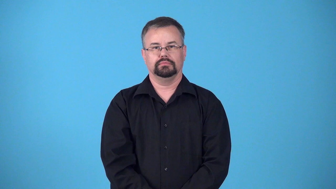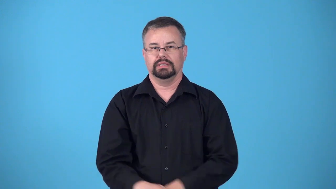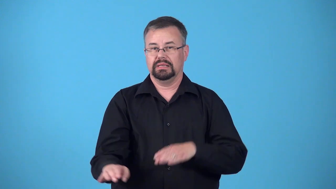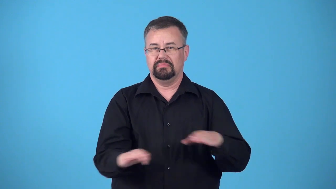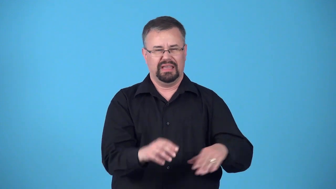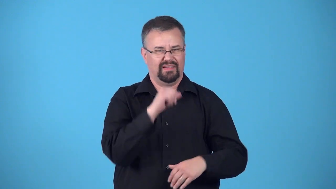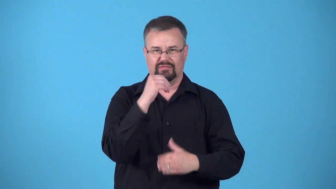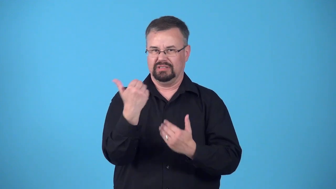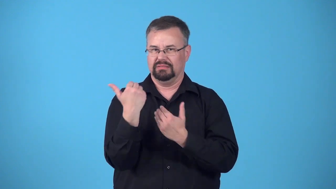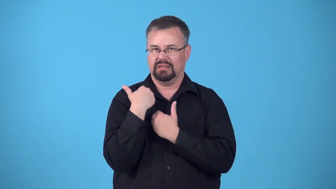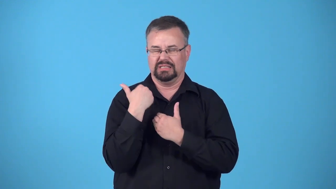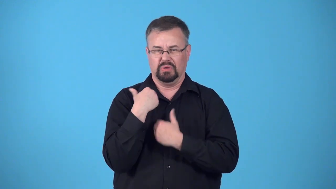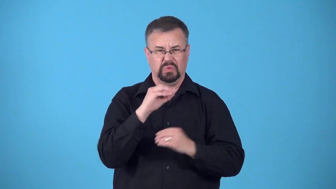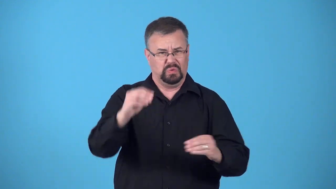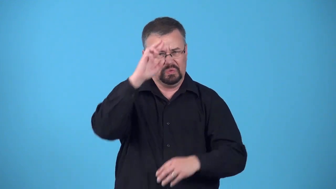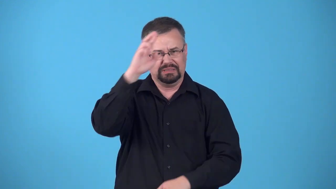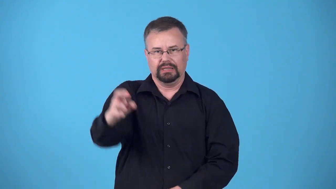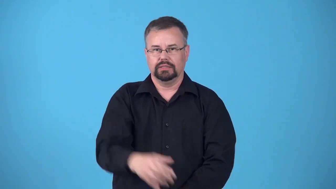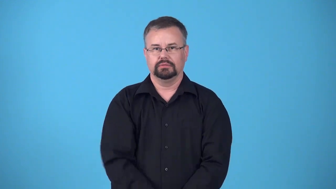play fast and loose